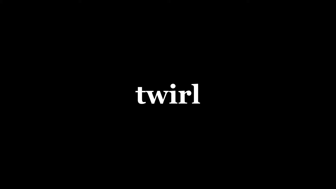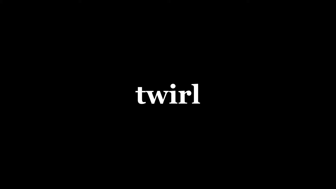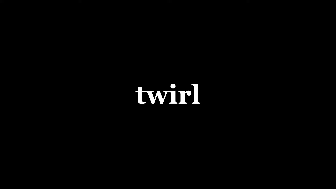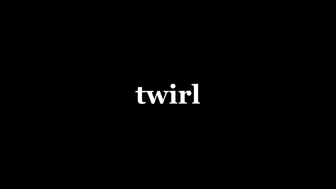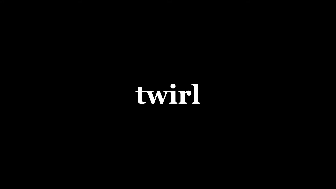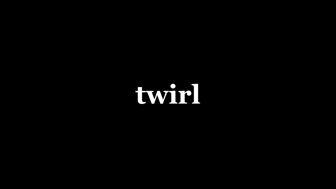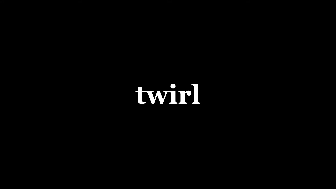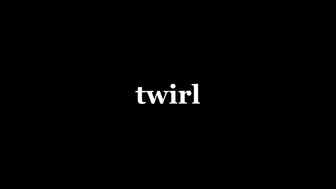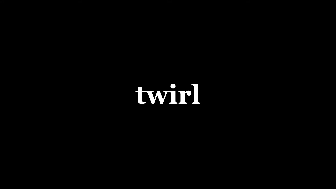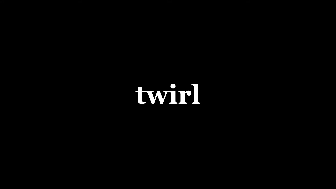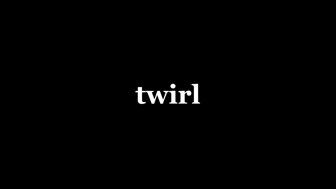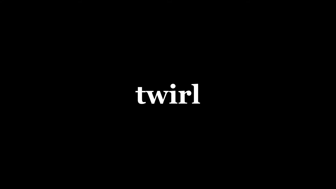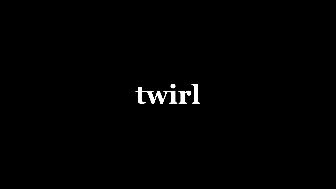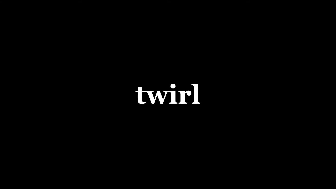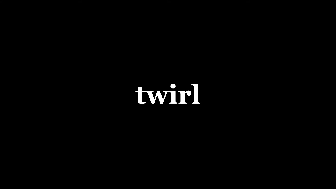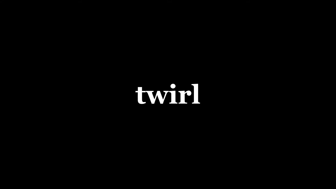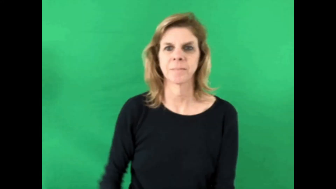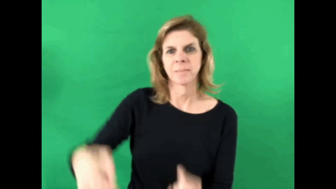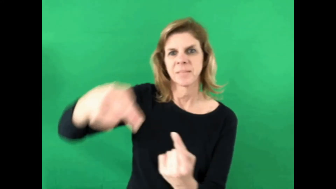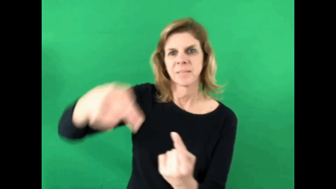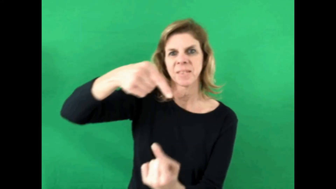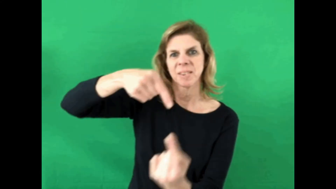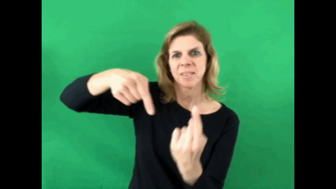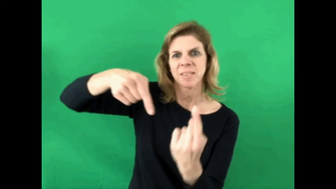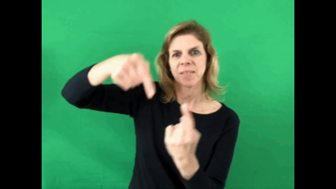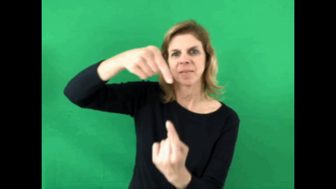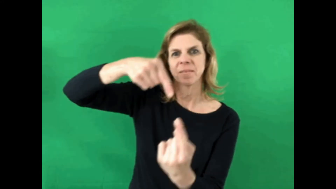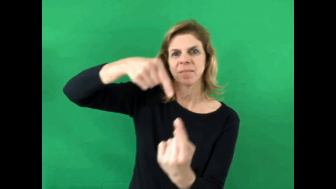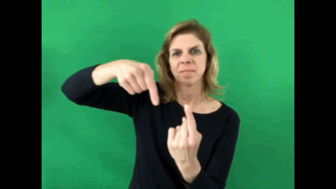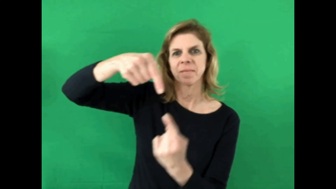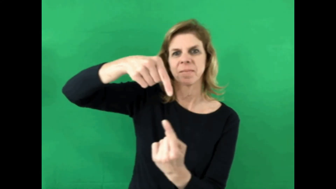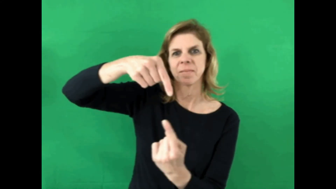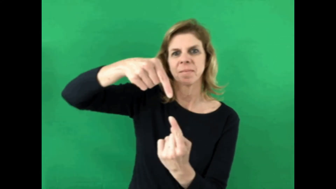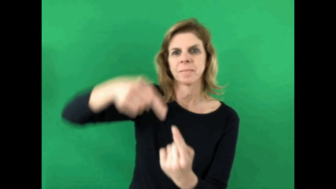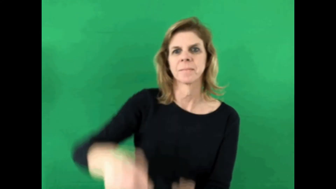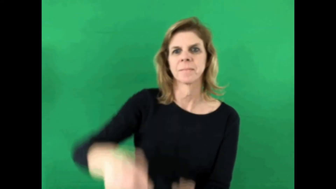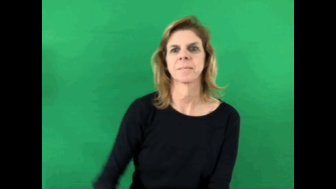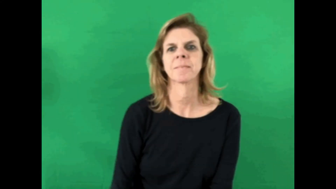Twirl